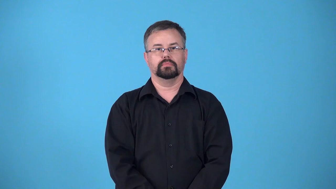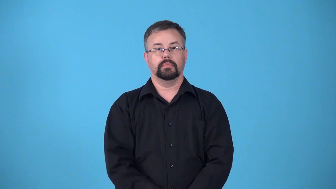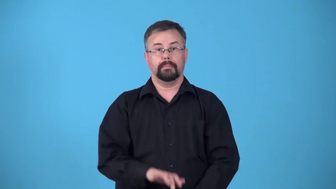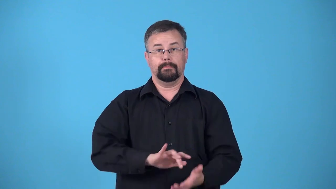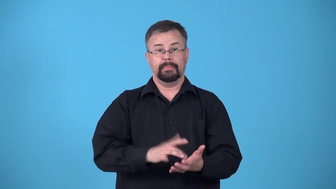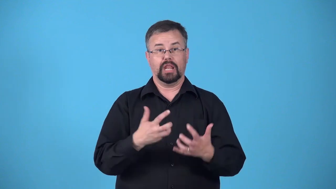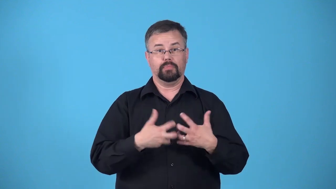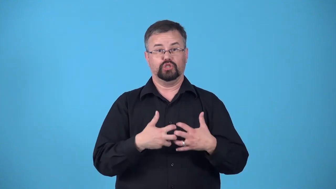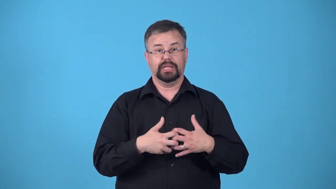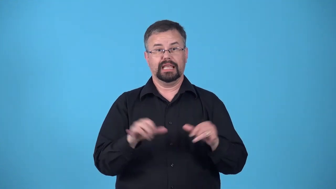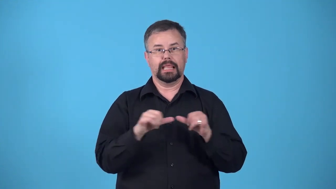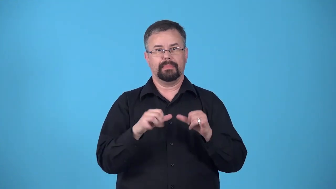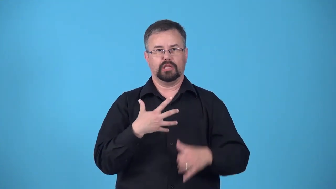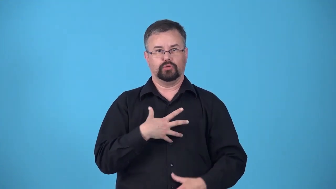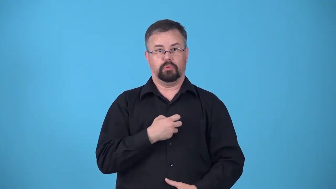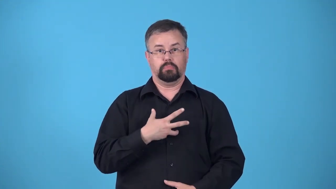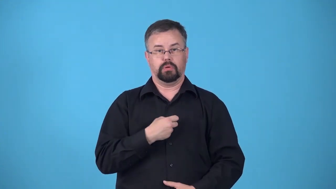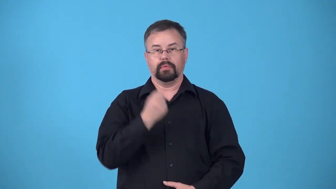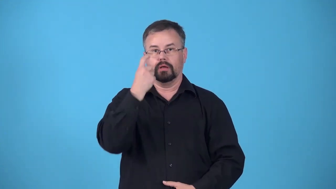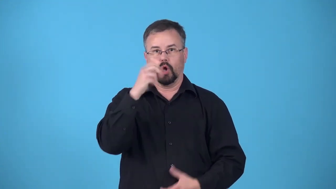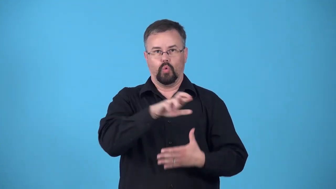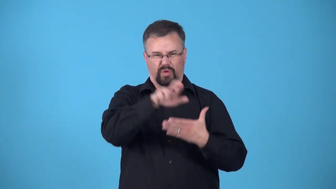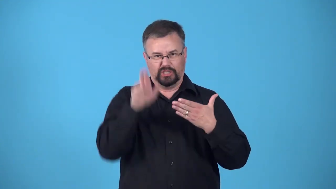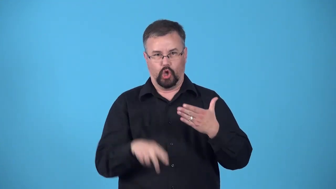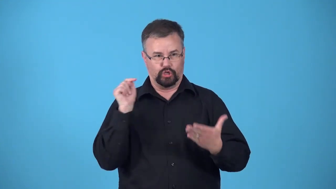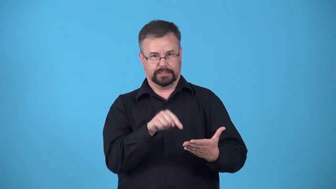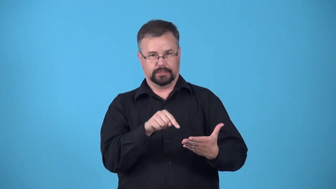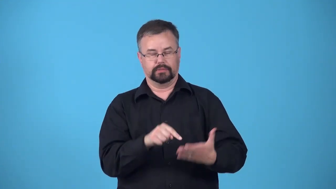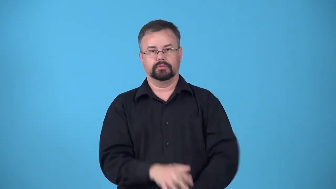cardiogram